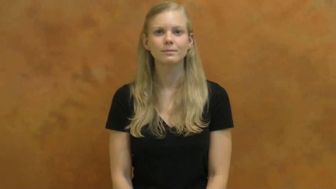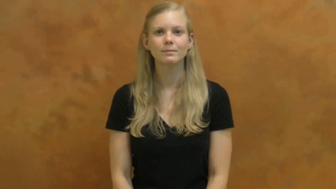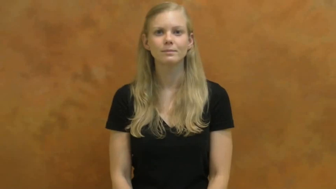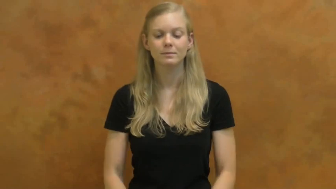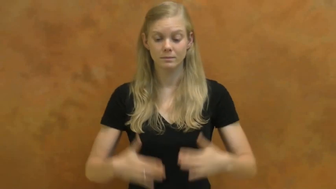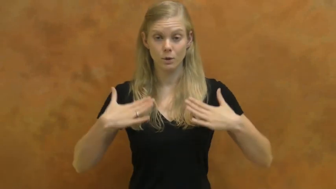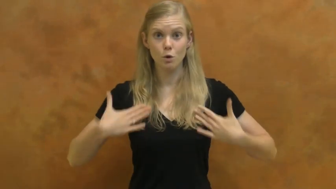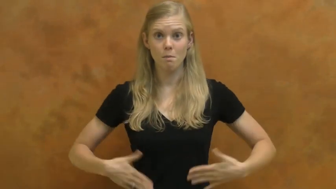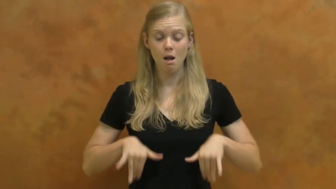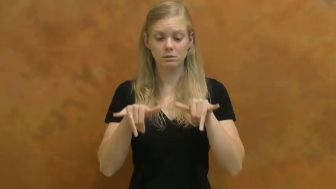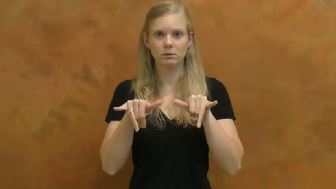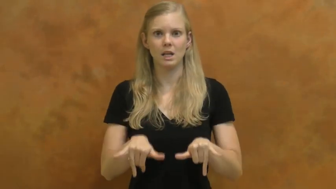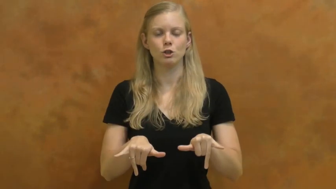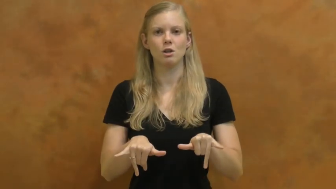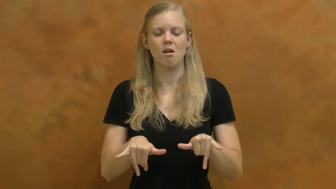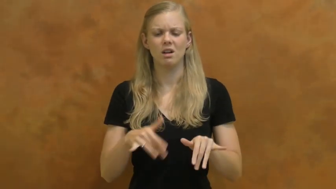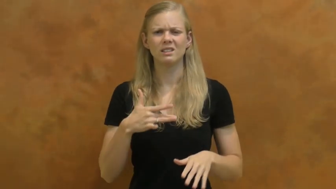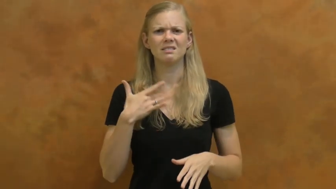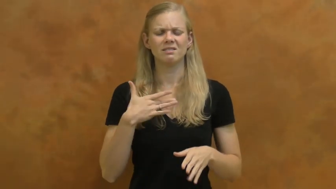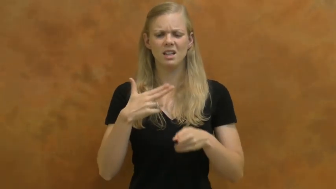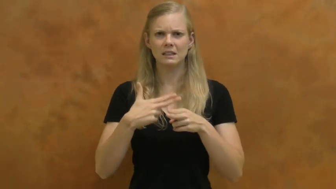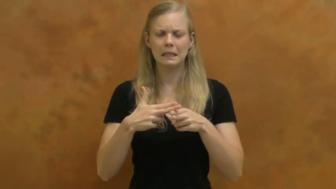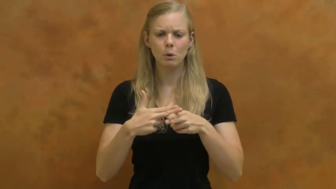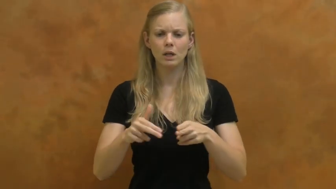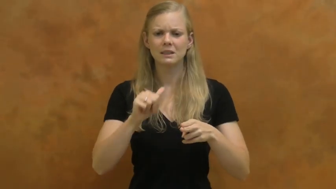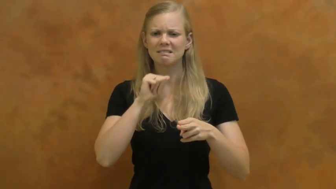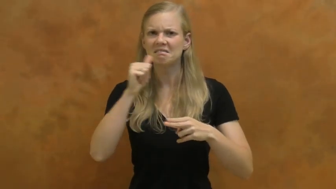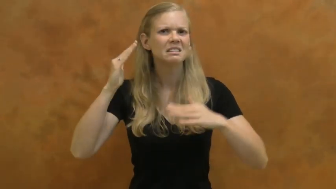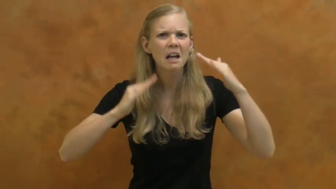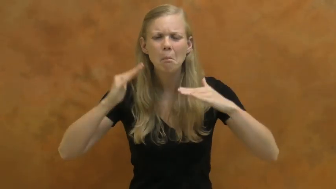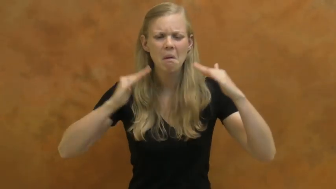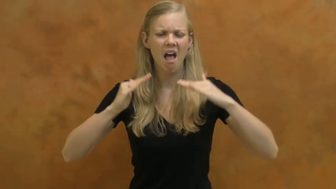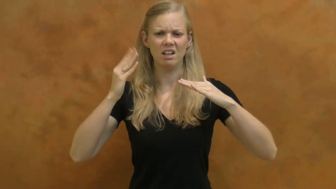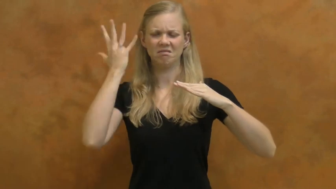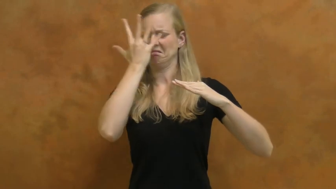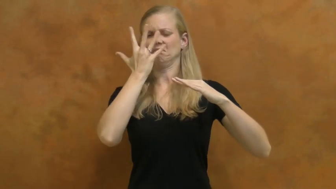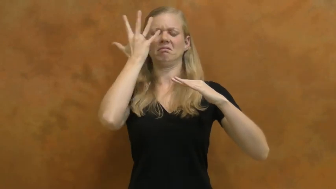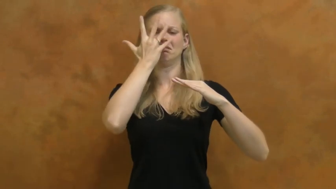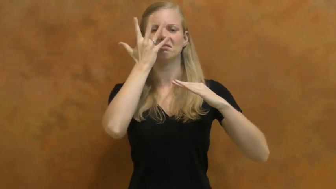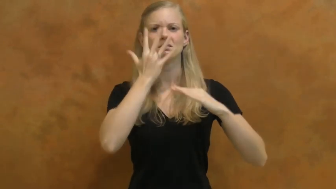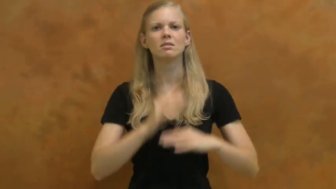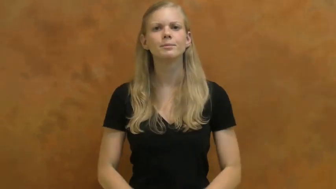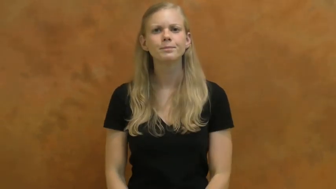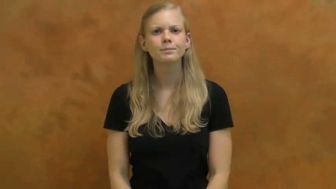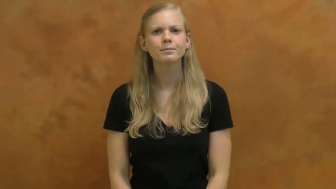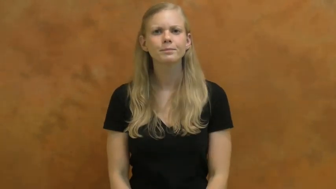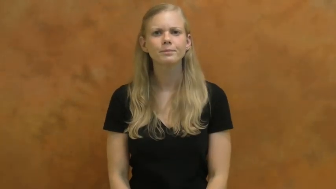dizziness